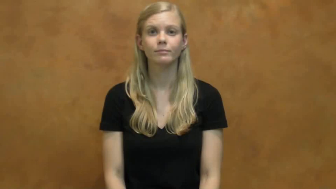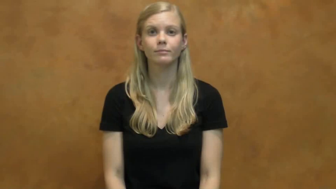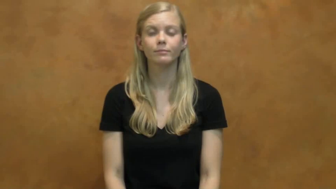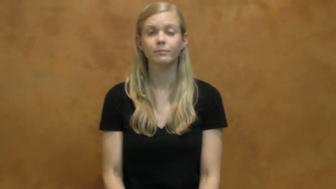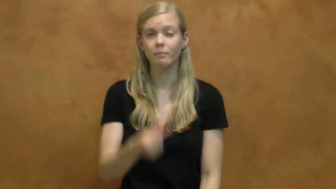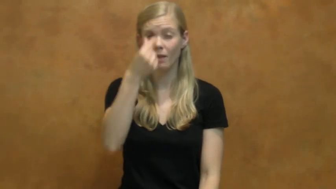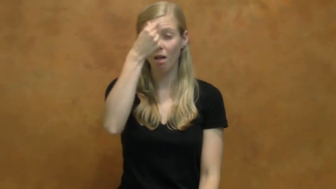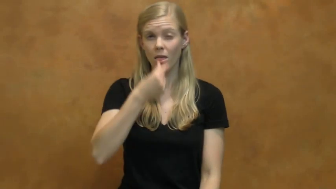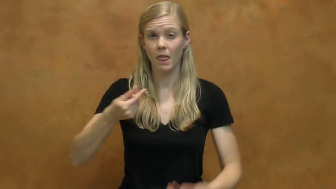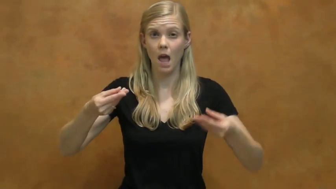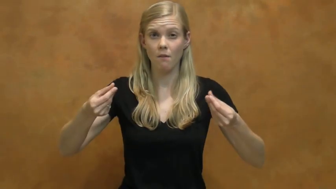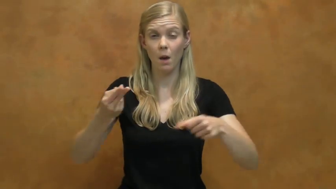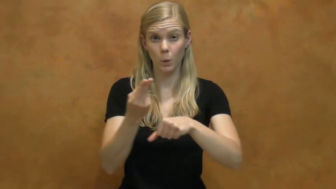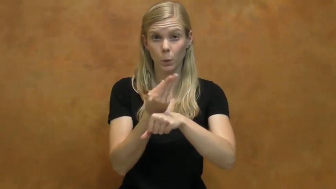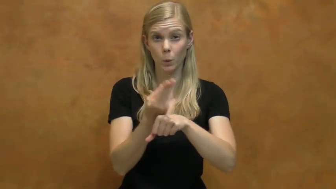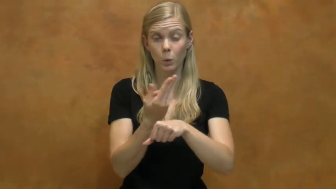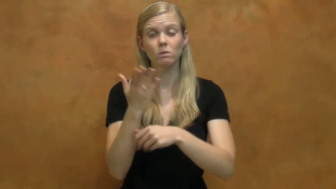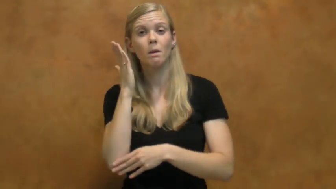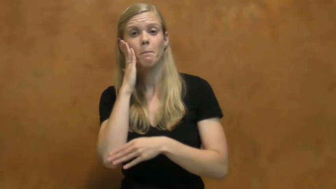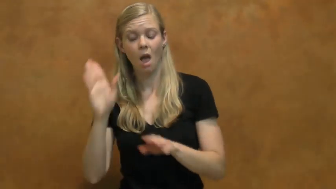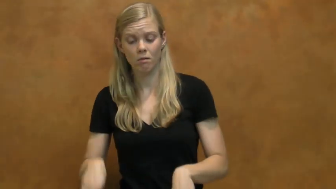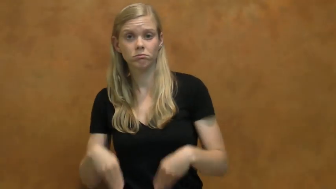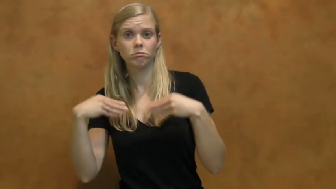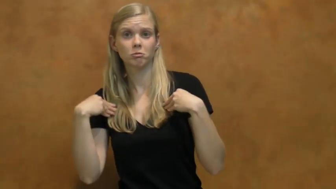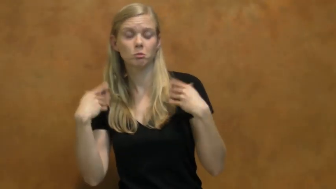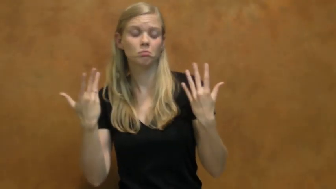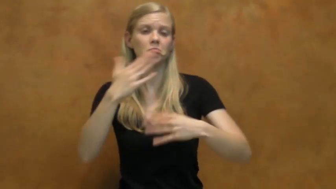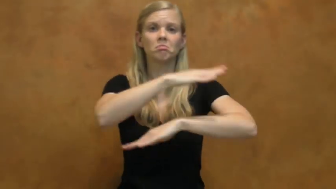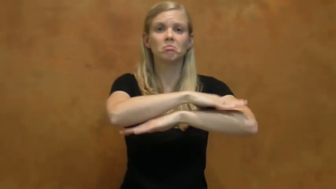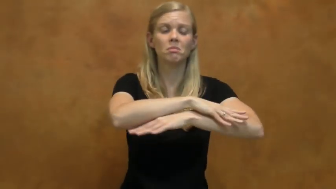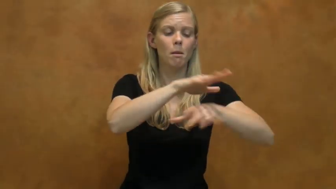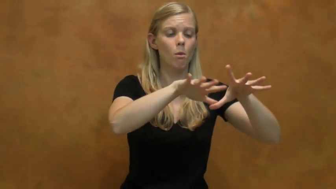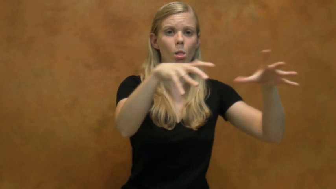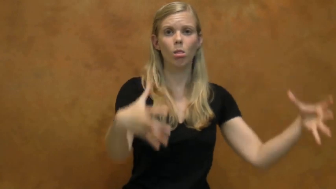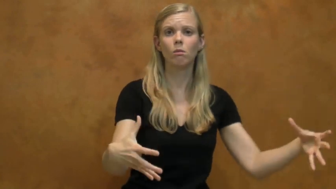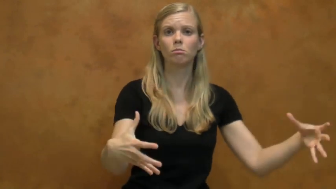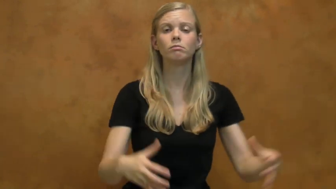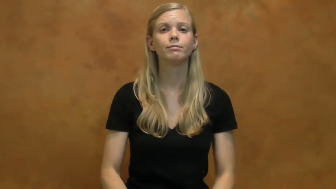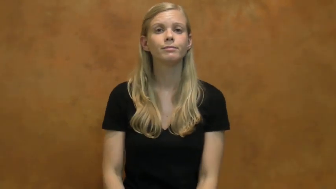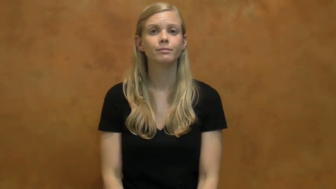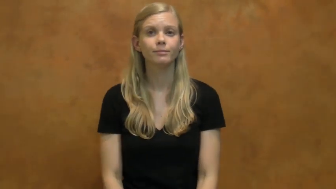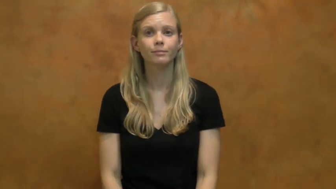linen